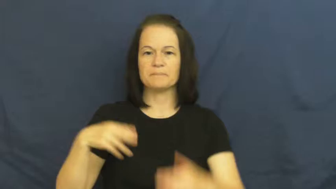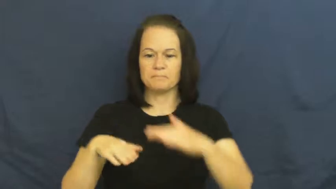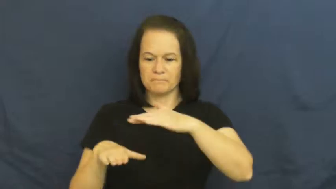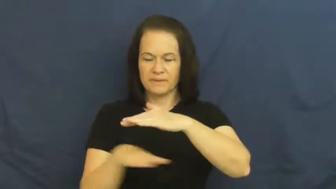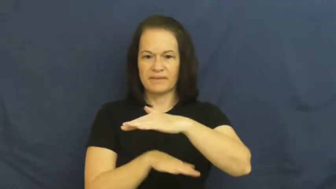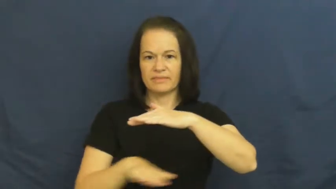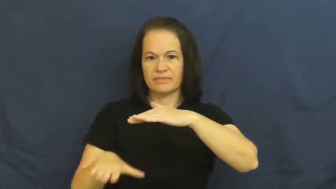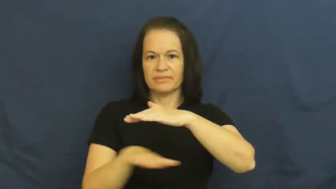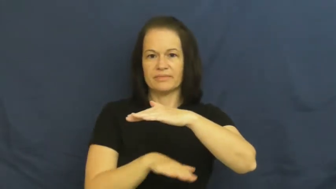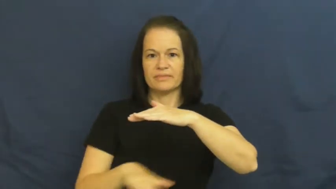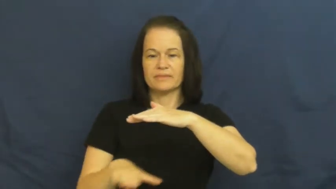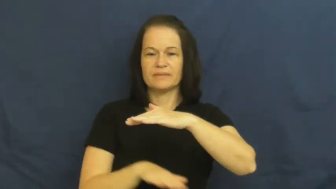base-physical